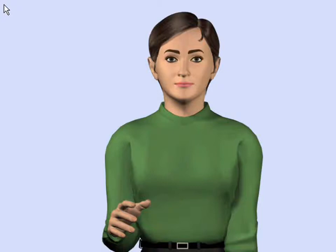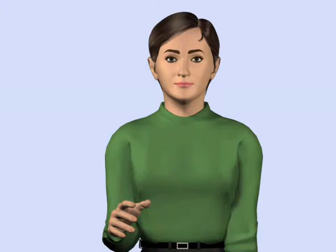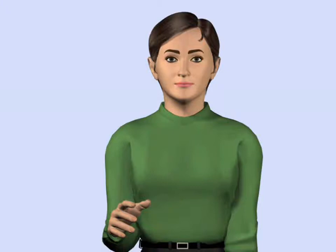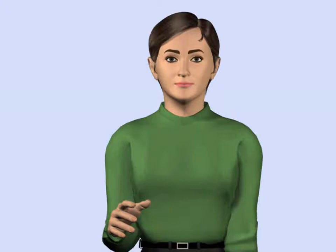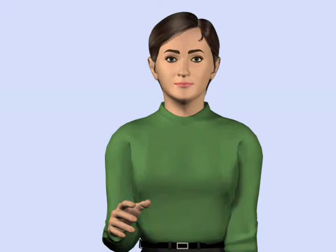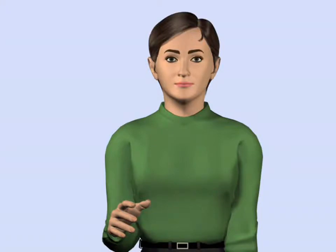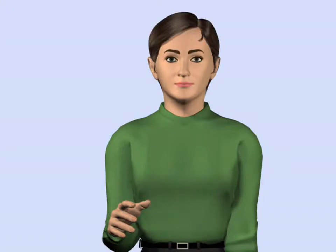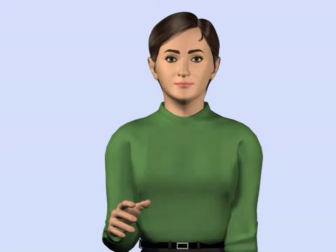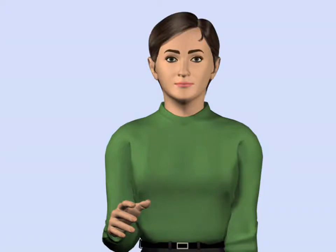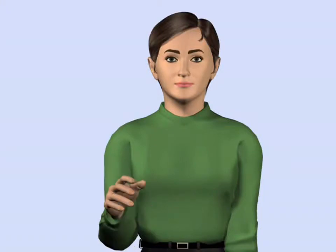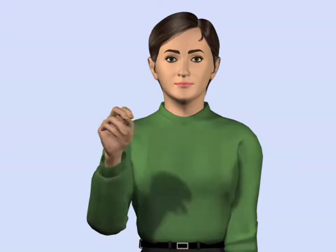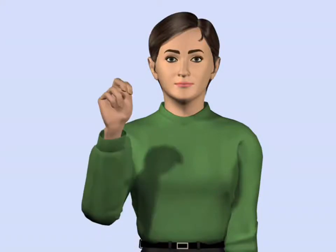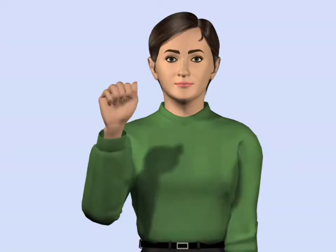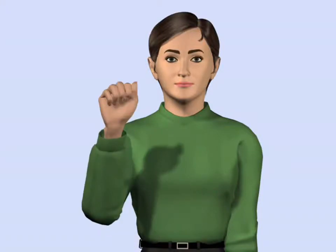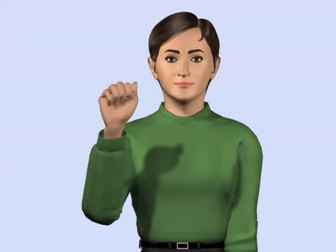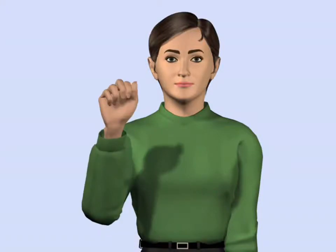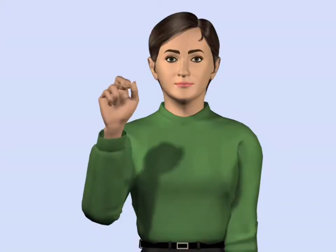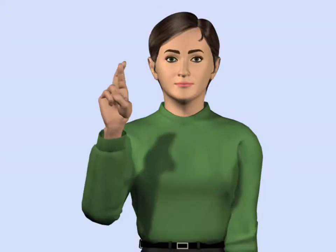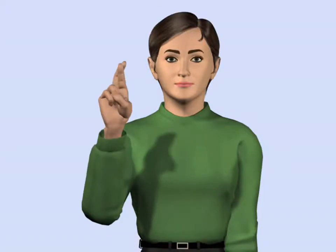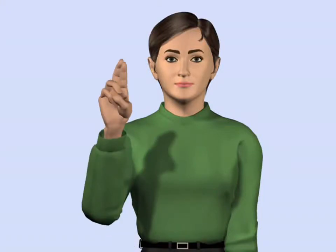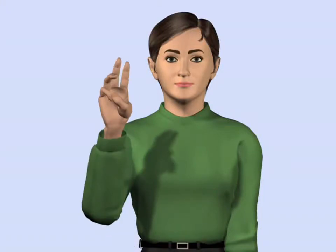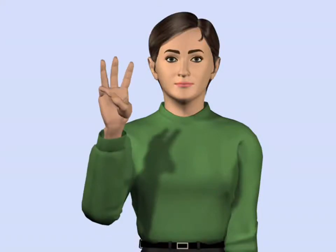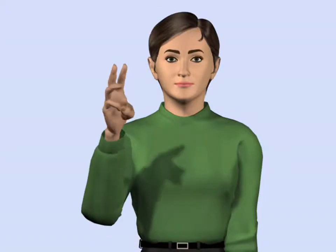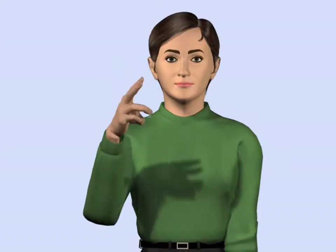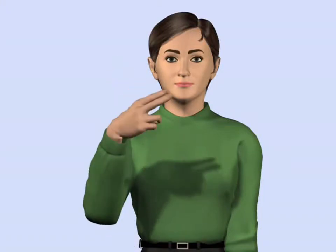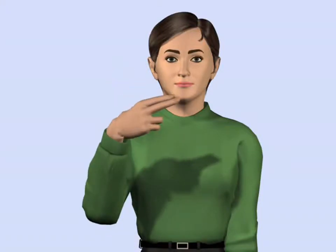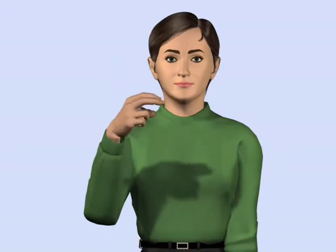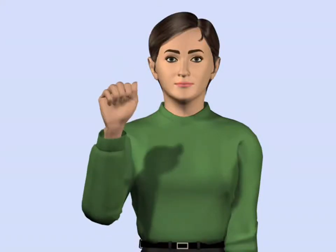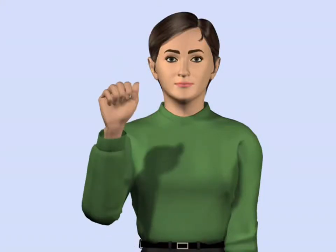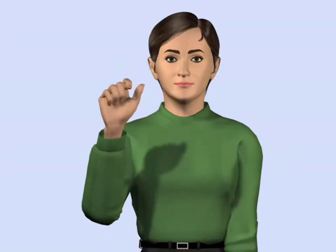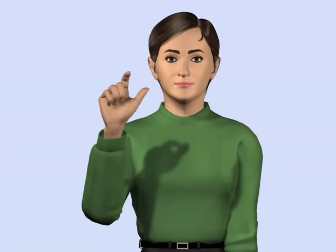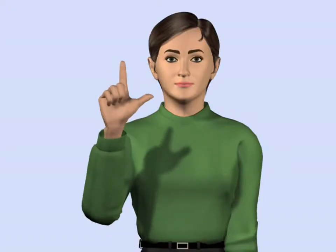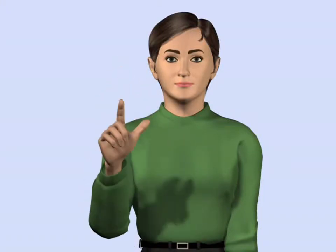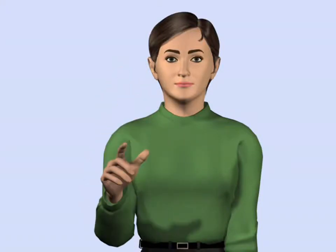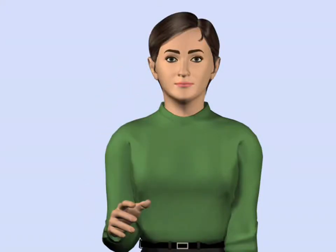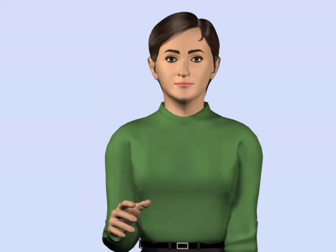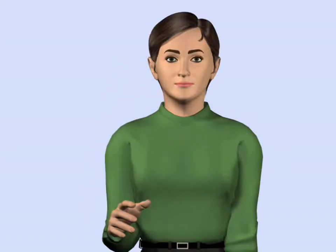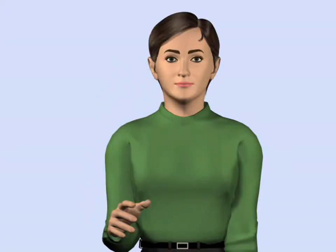narwhal